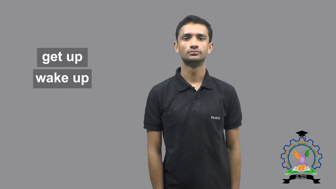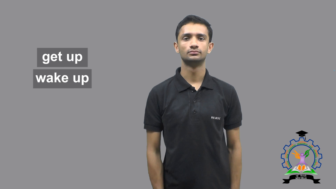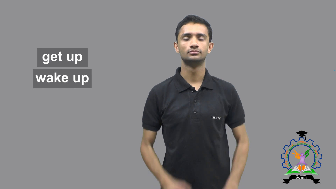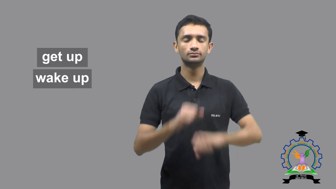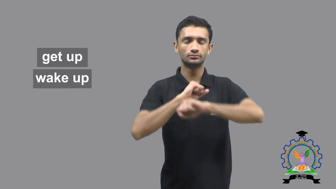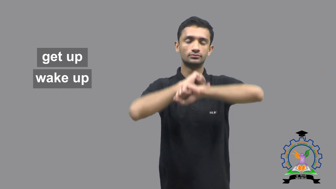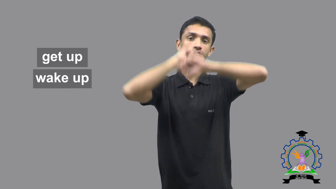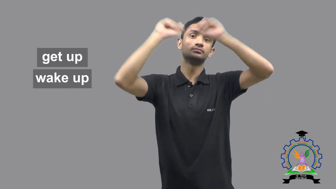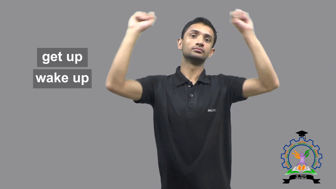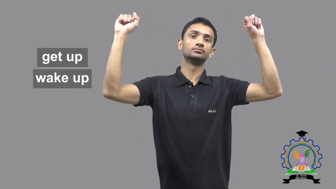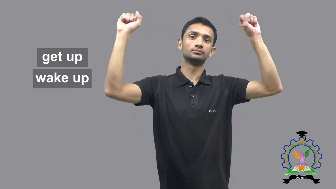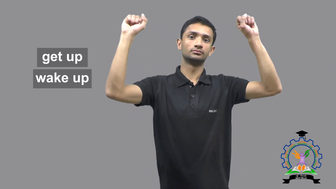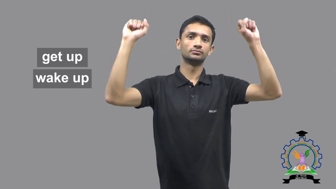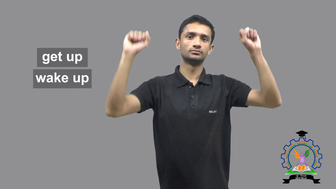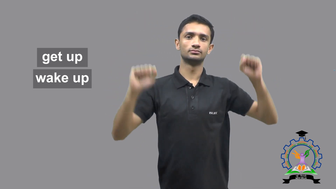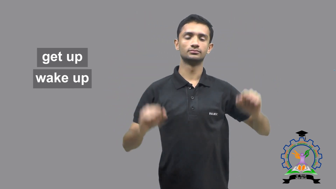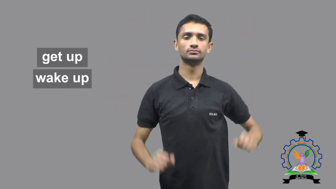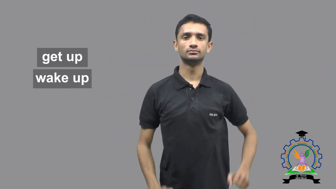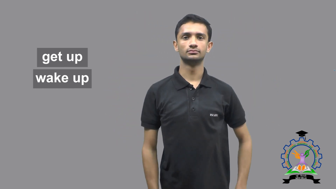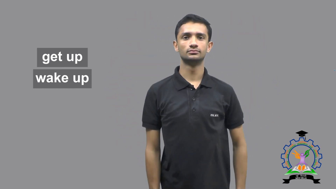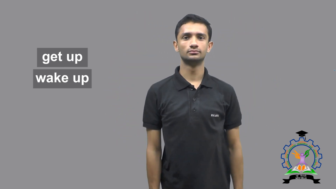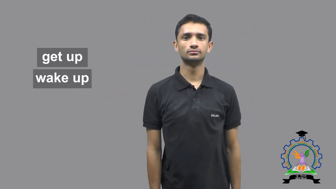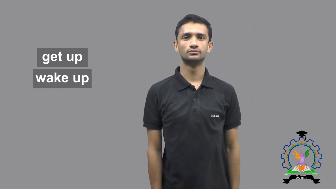get up, wake up